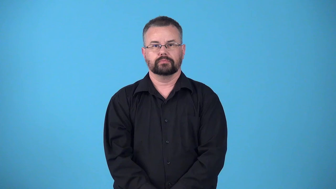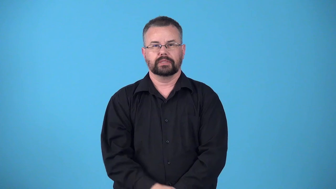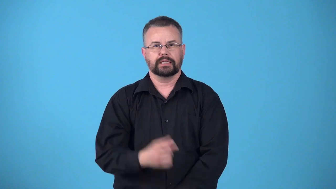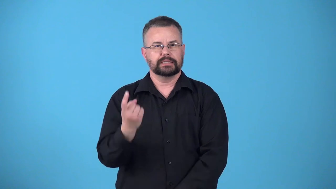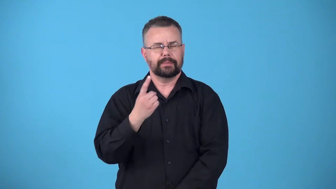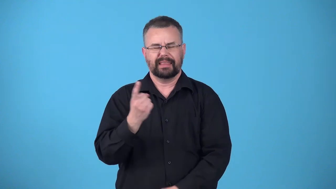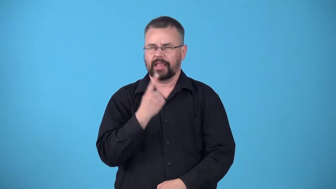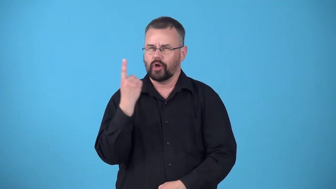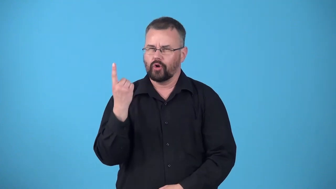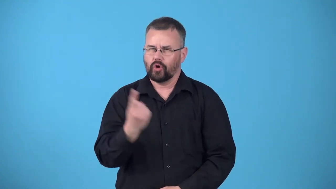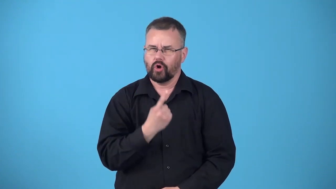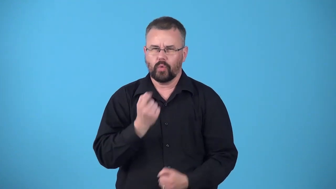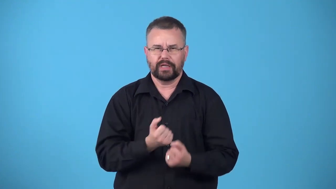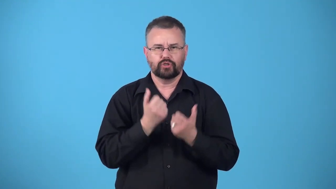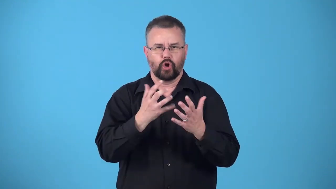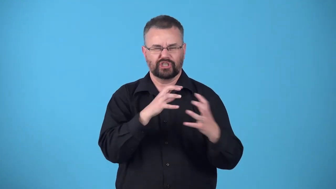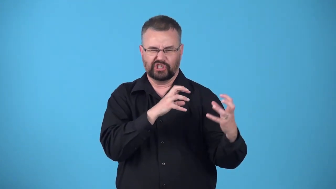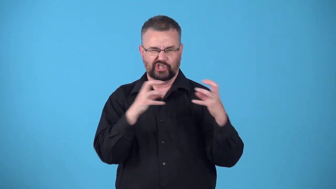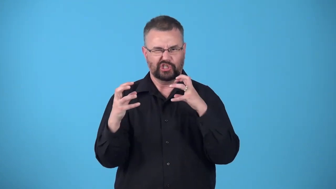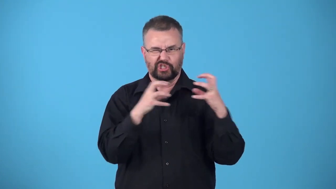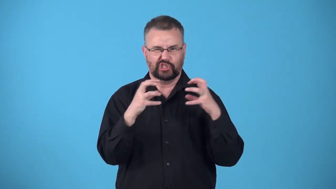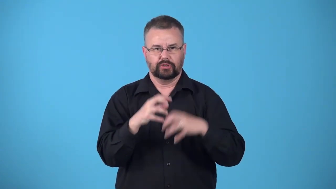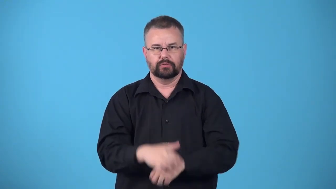bone of contention